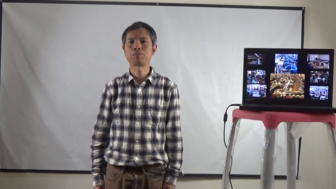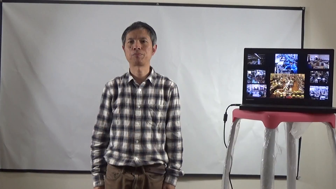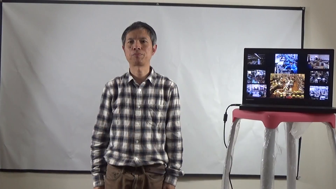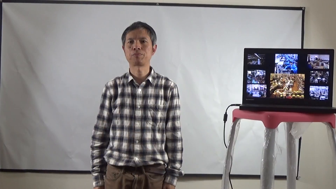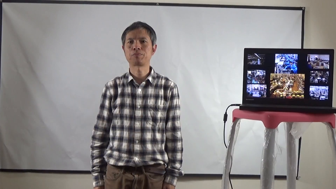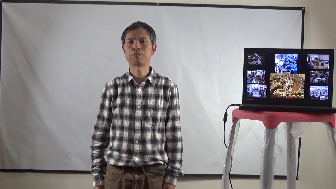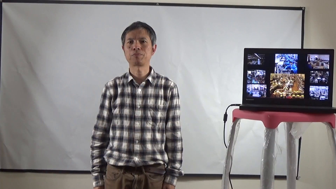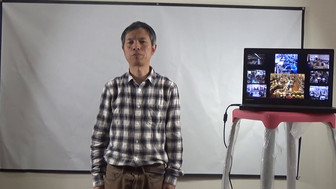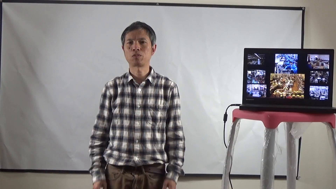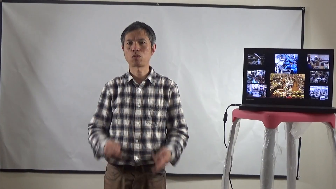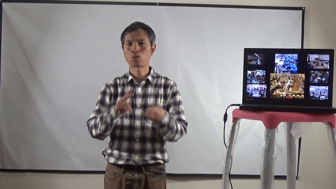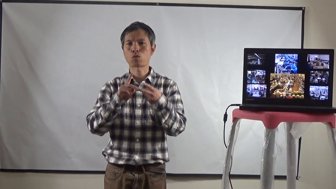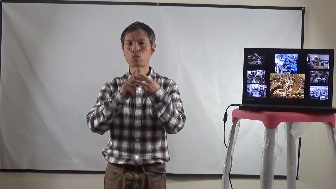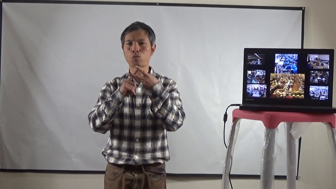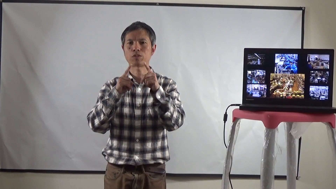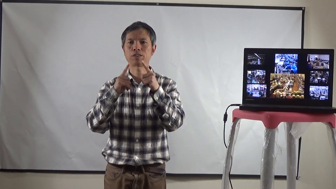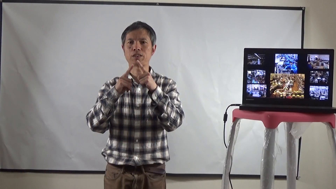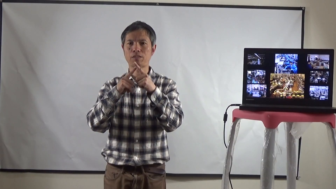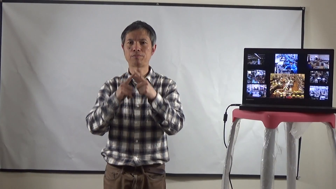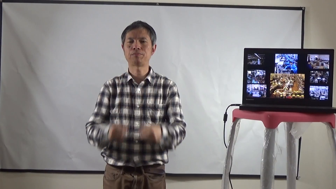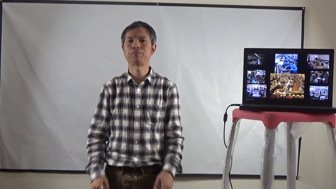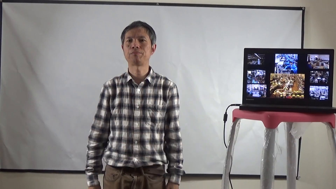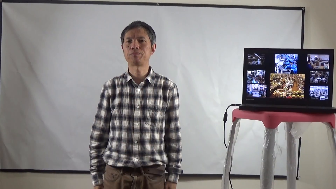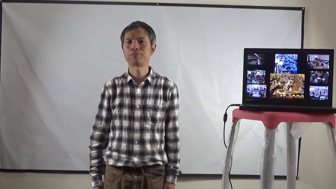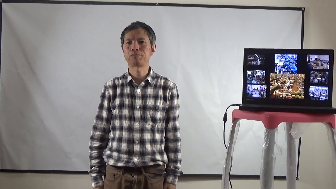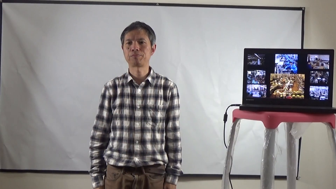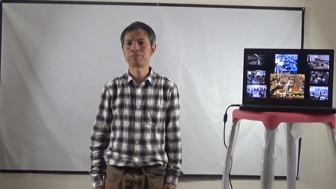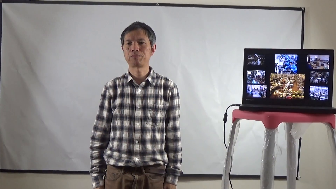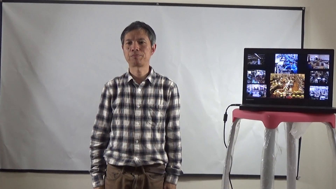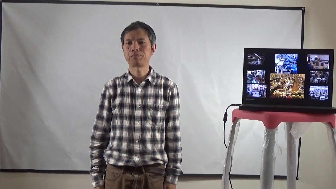factoryworker